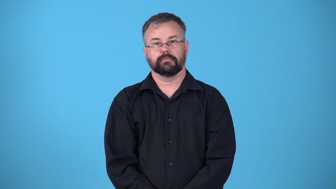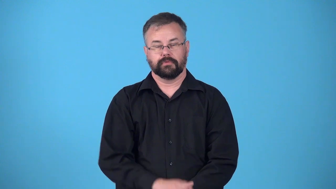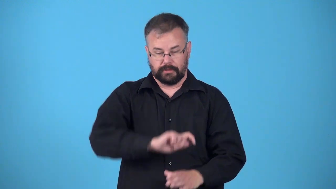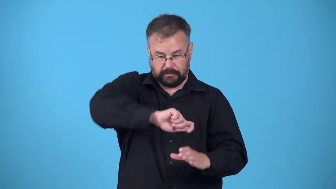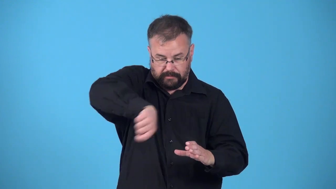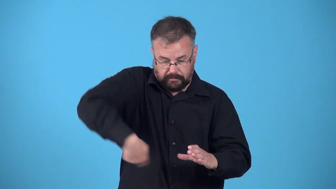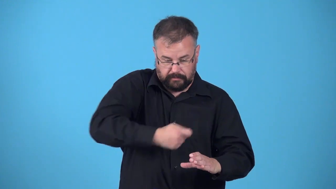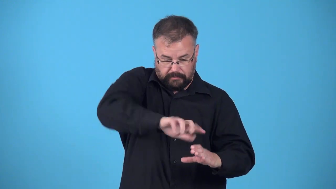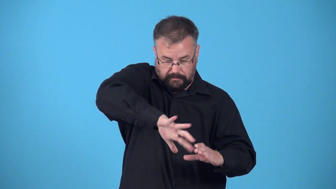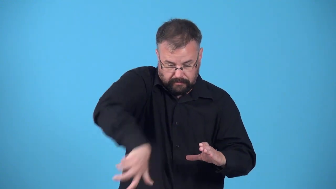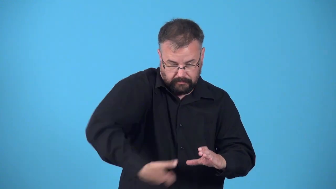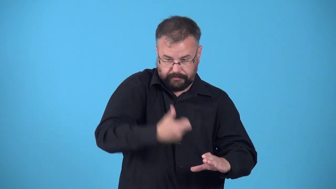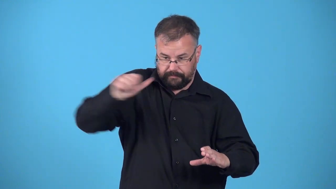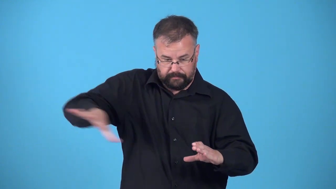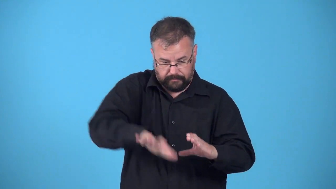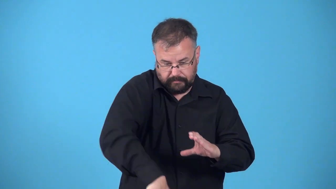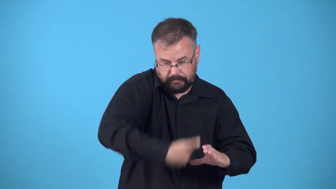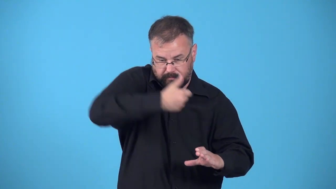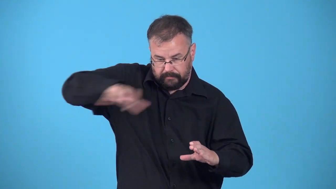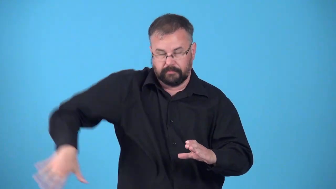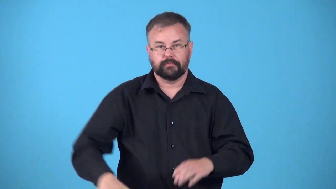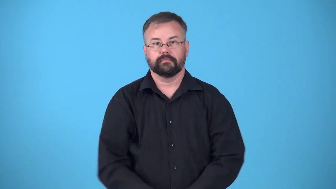carve out,clean out